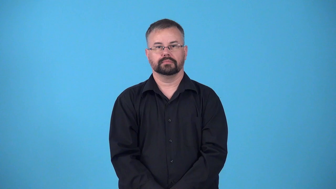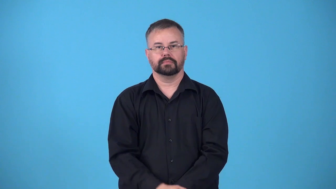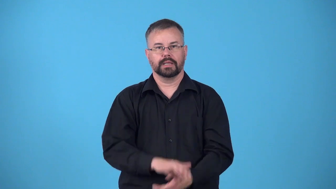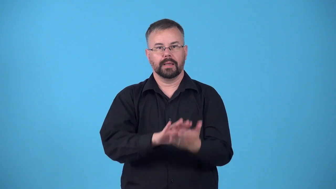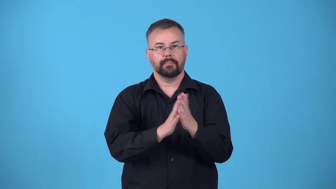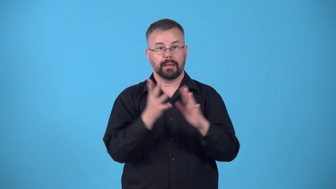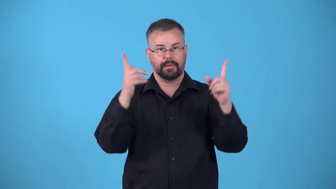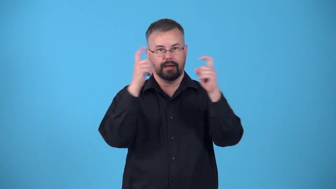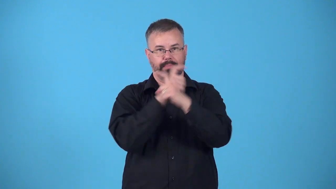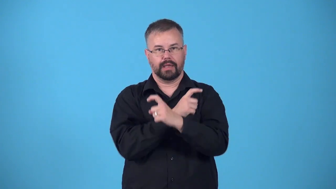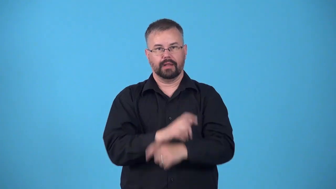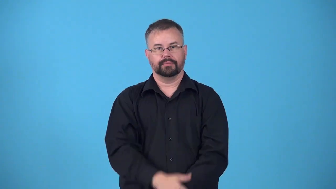thicken